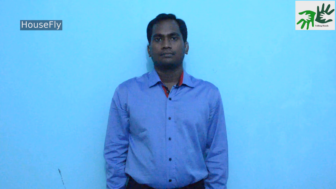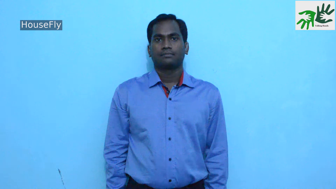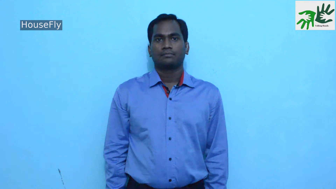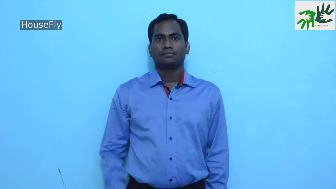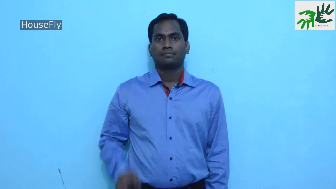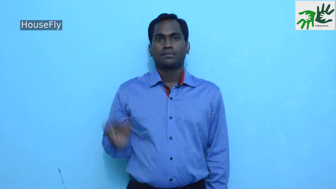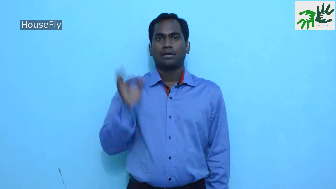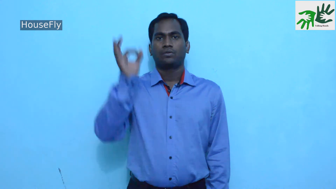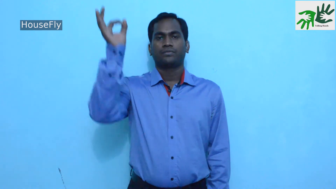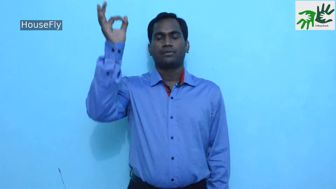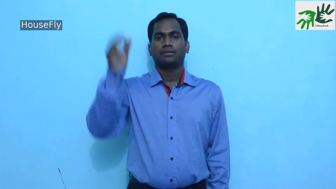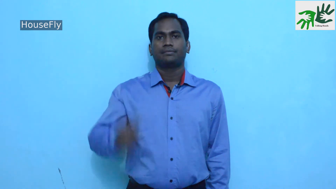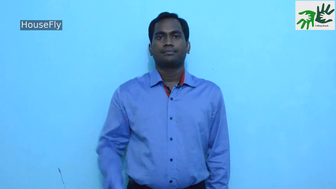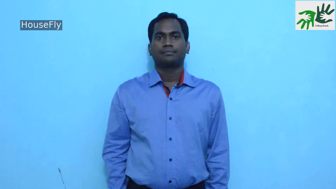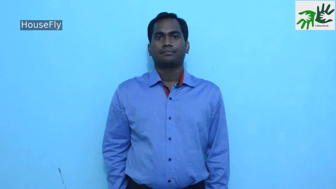HouseFly